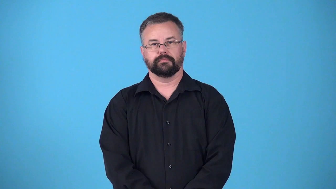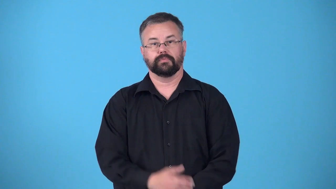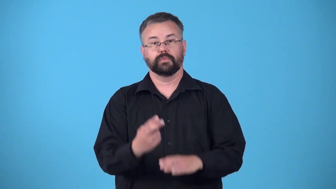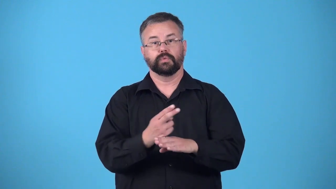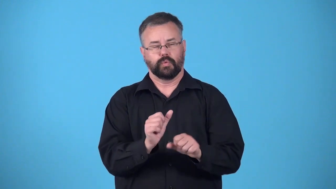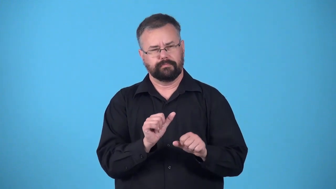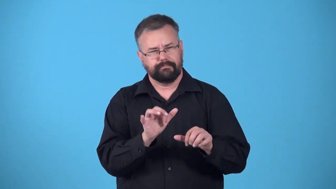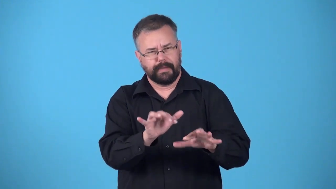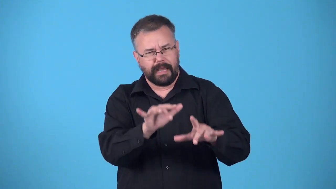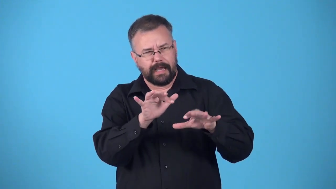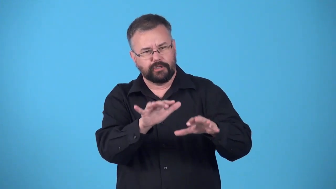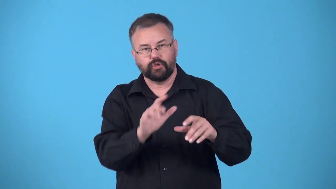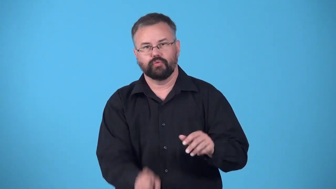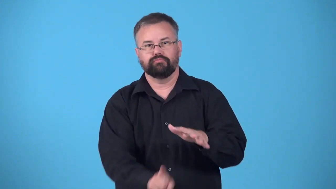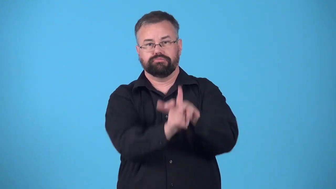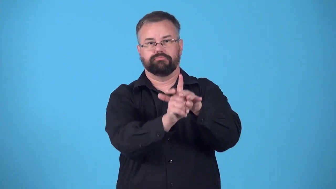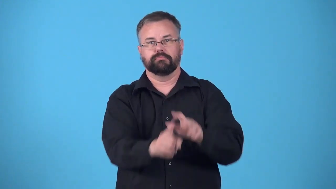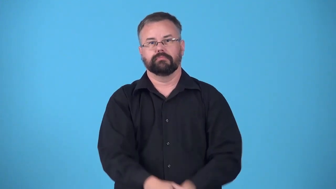bring up